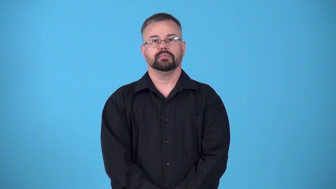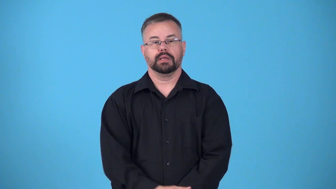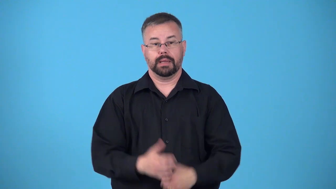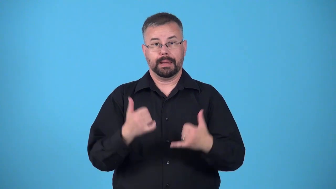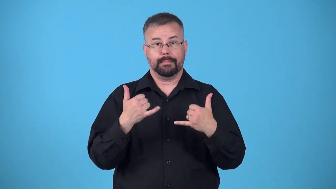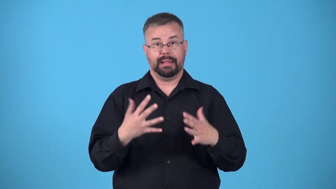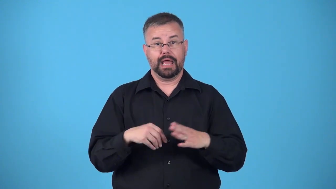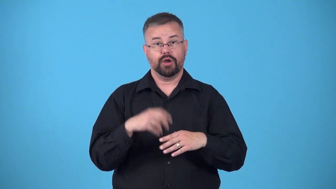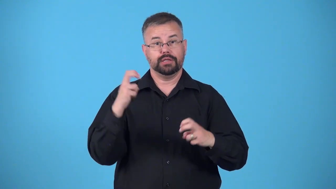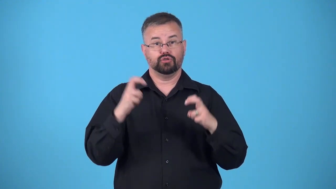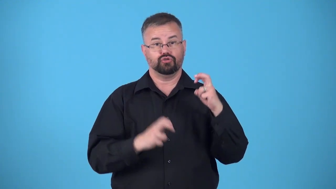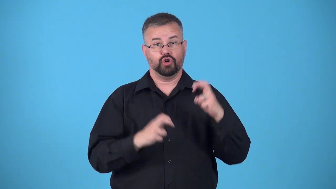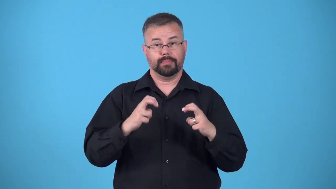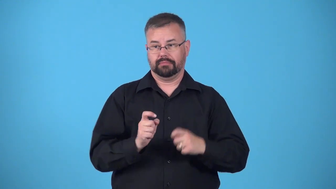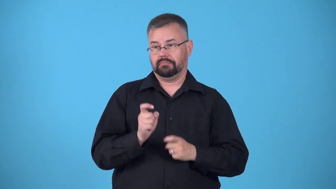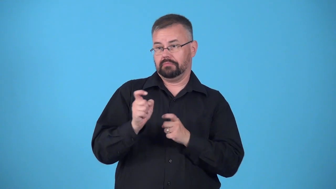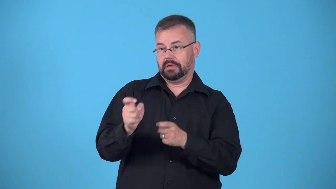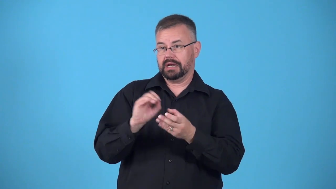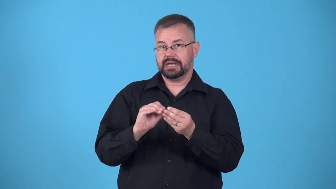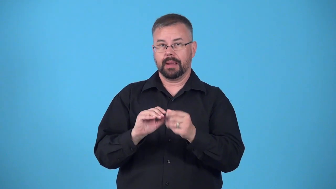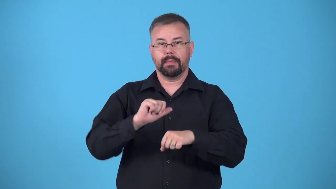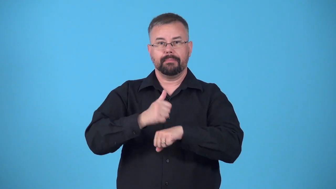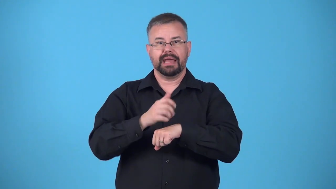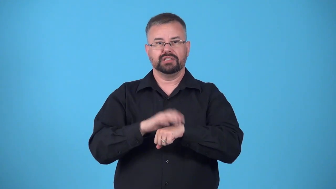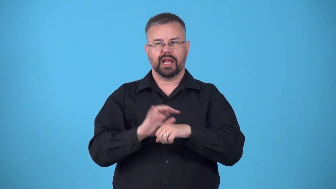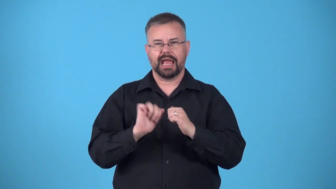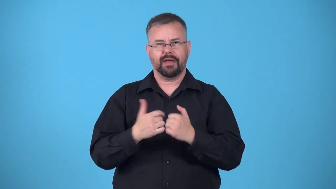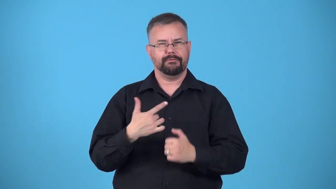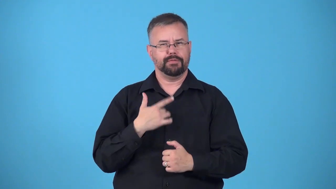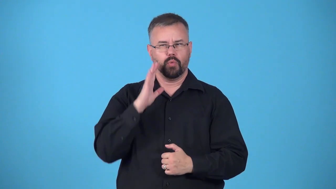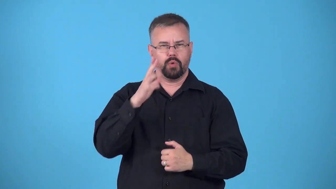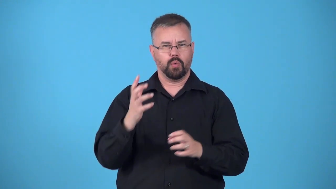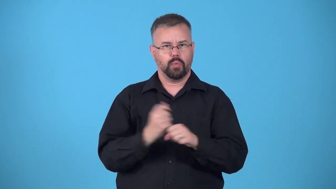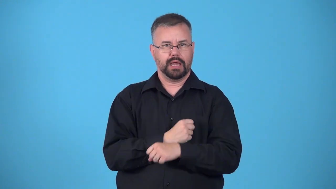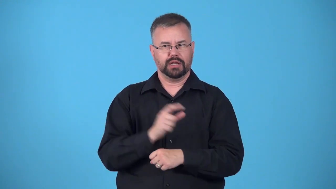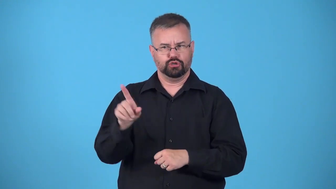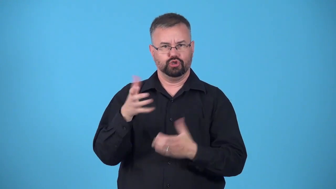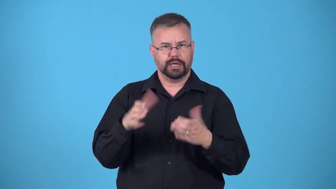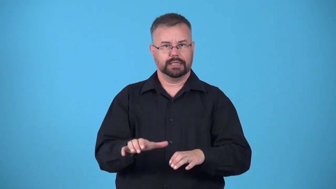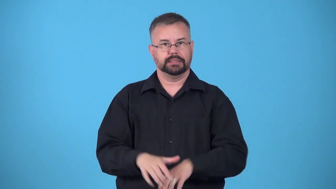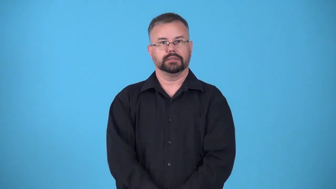seed in tournament